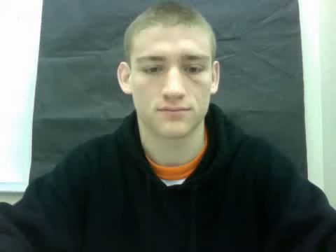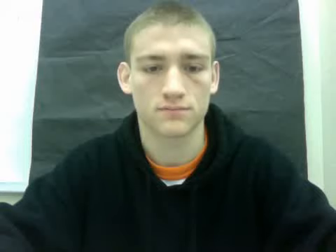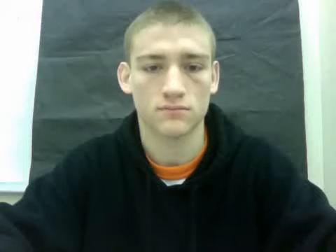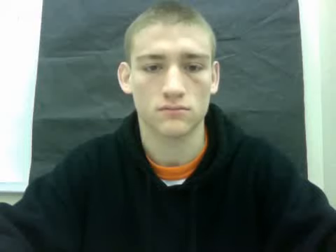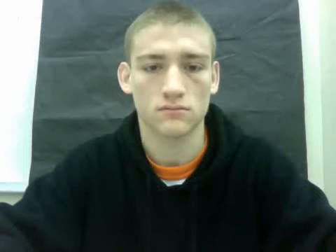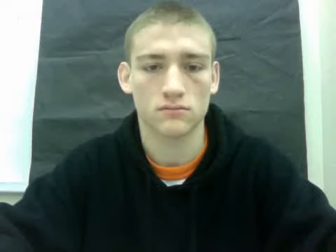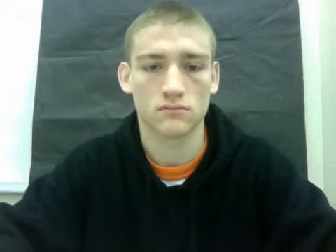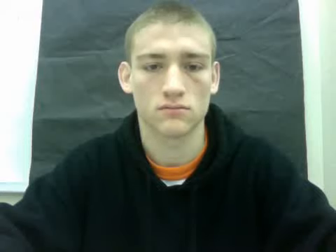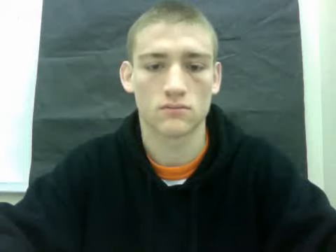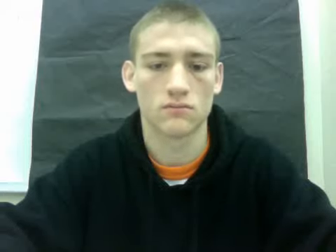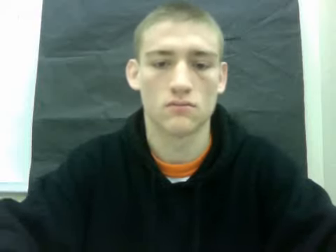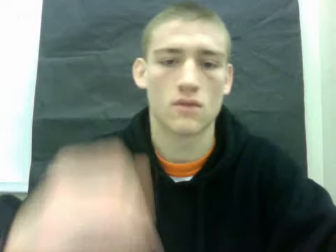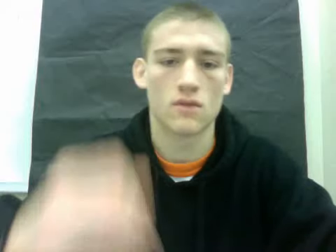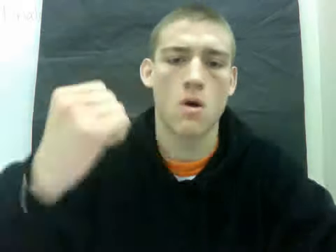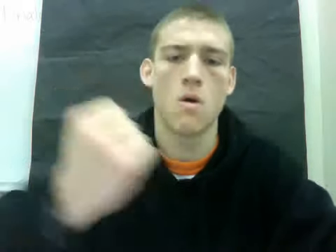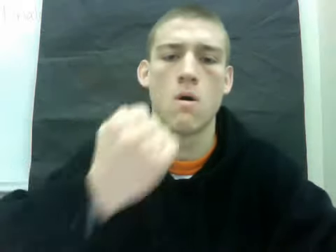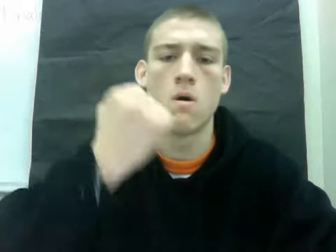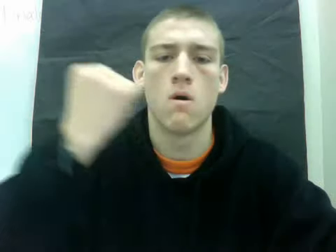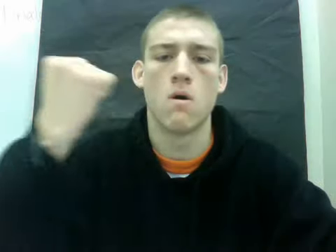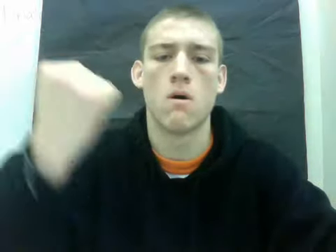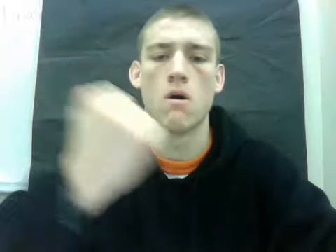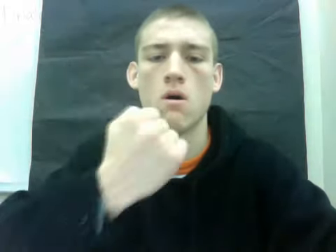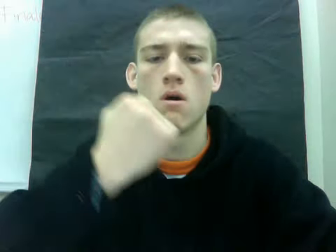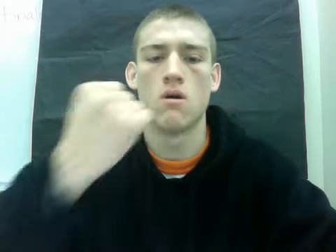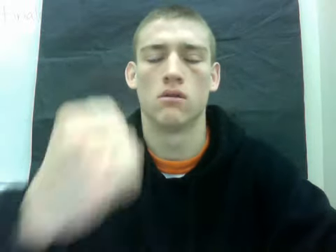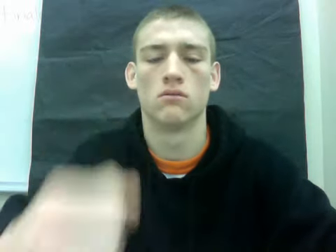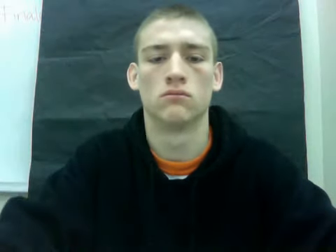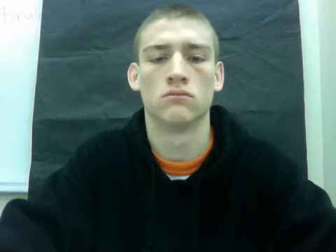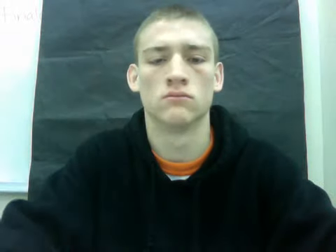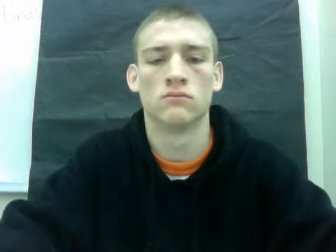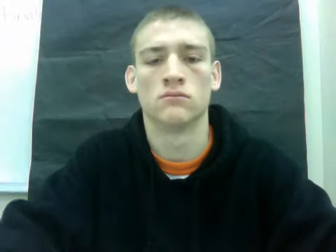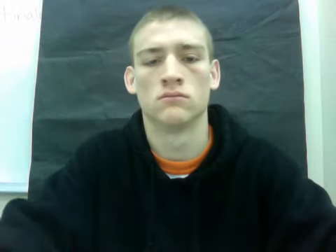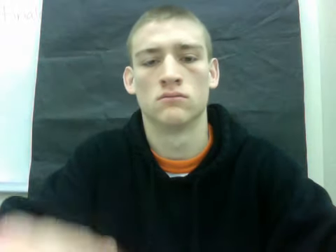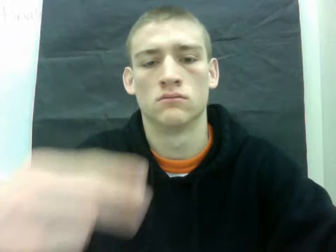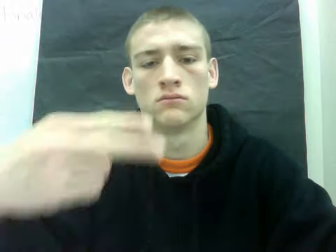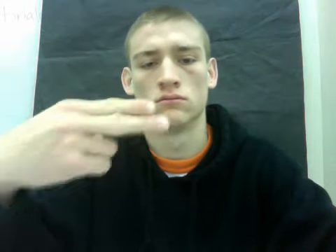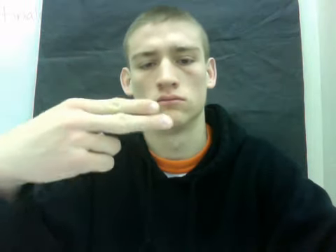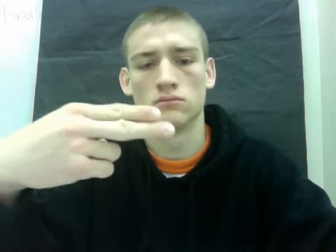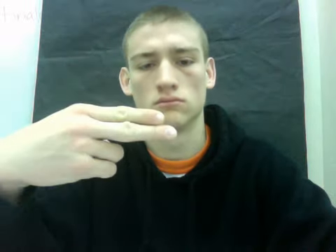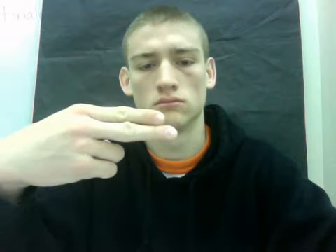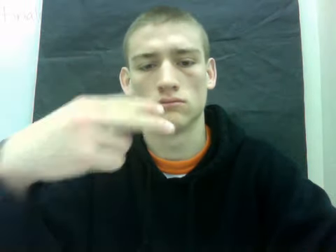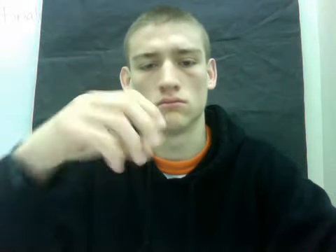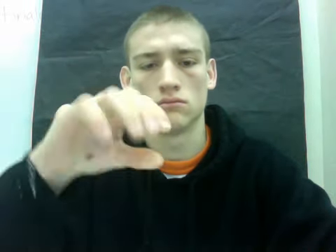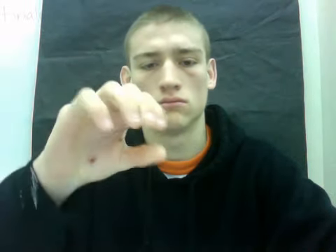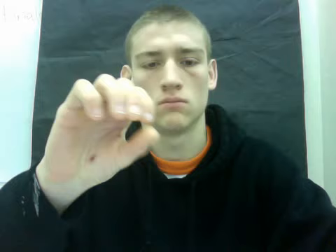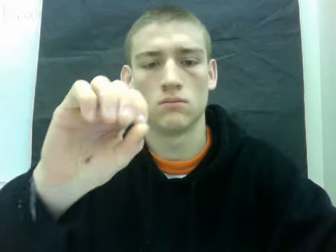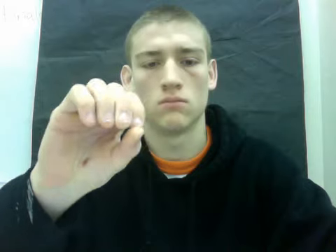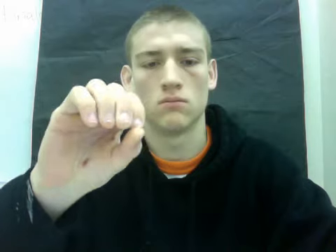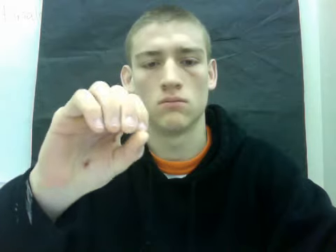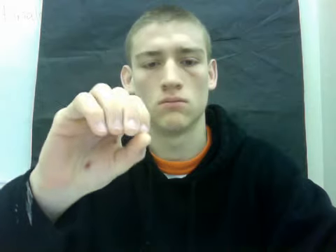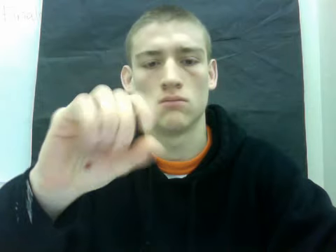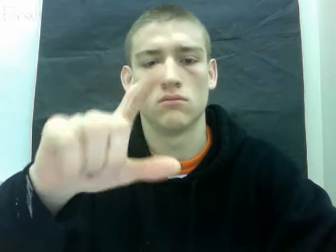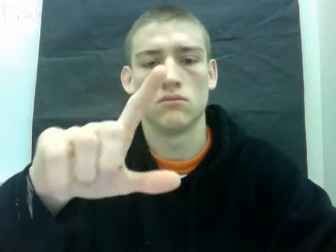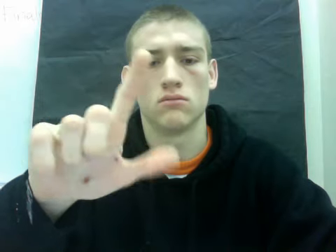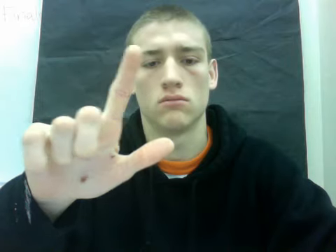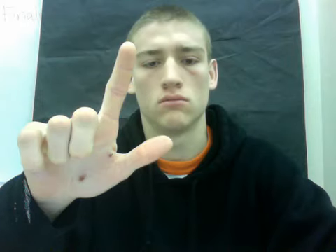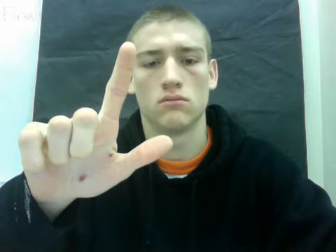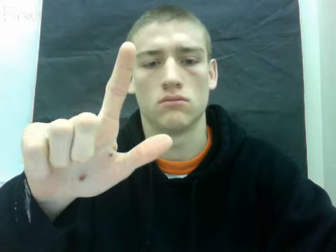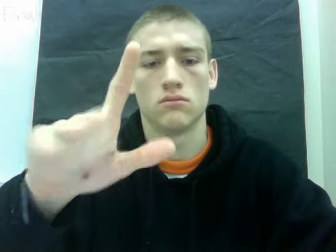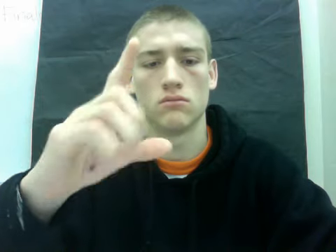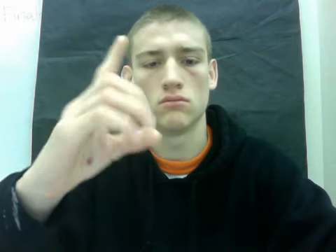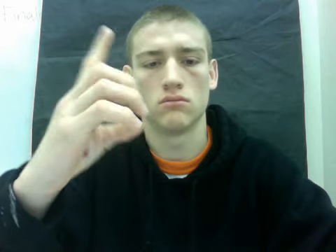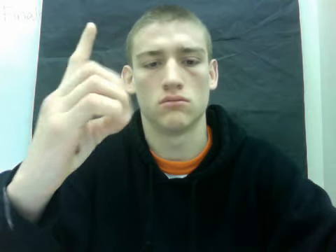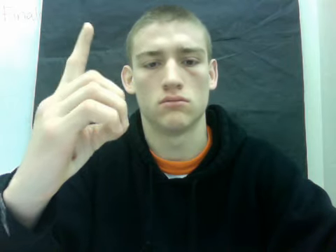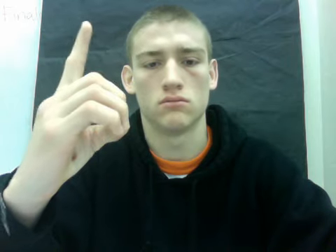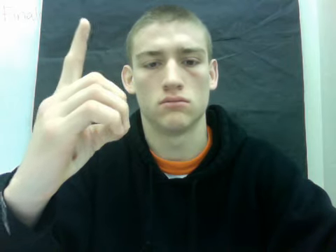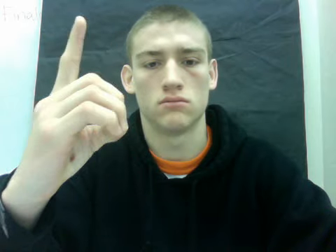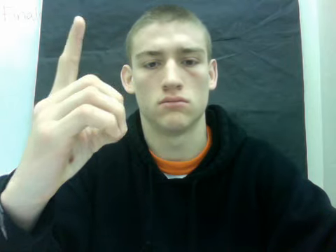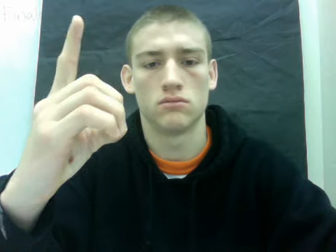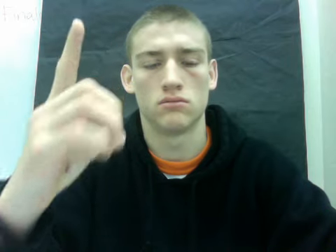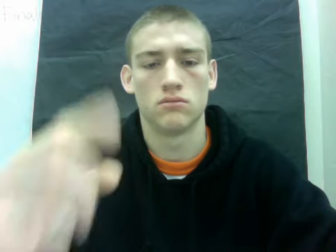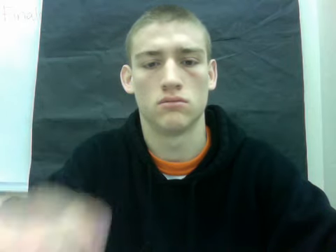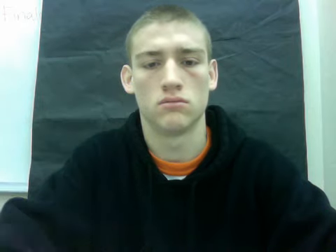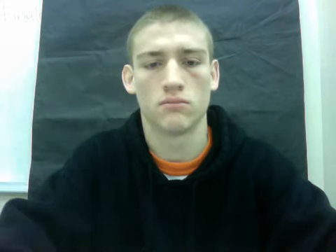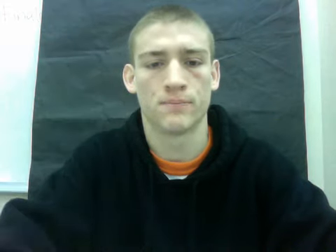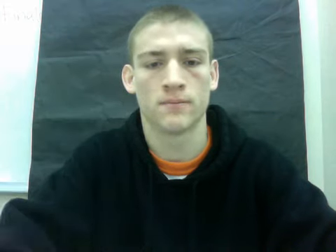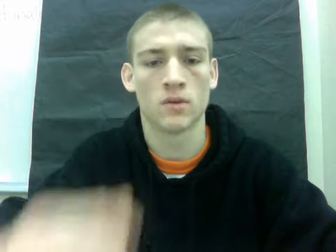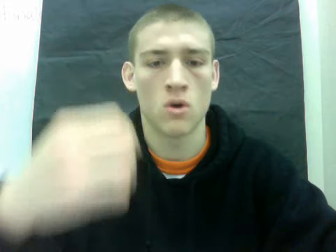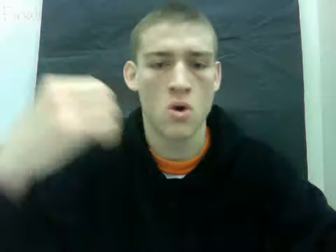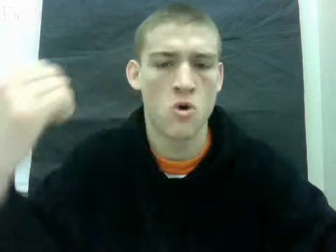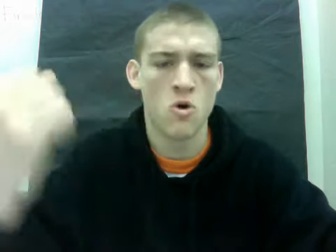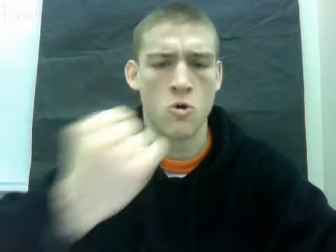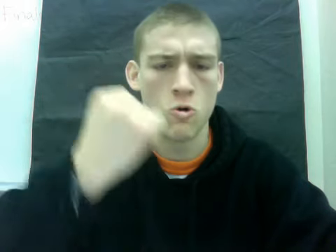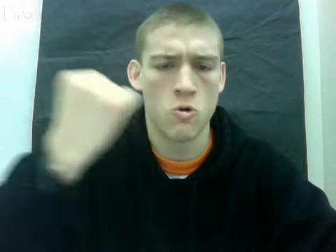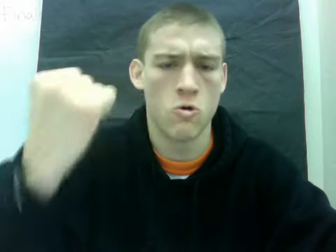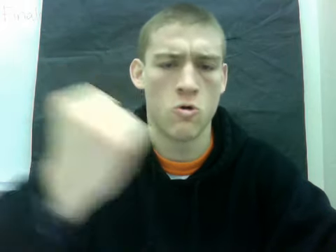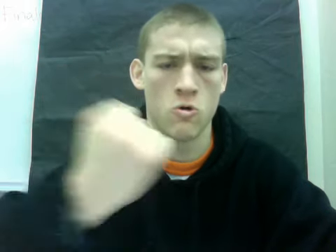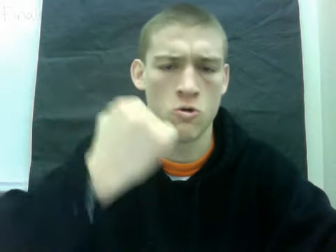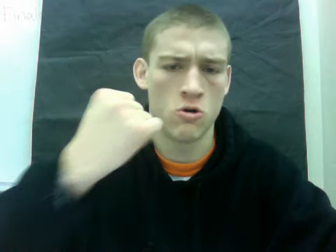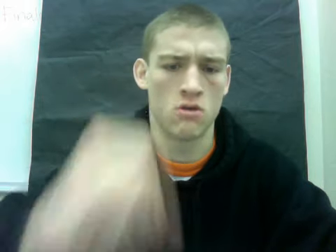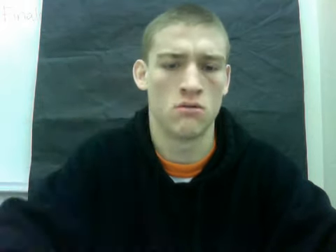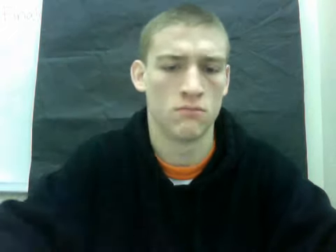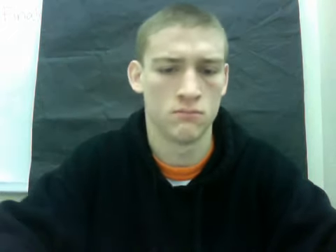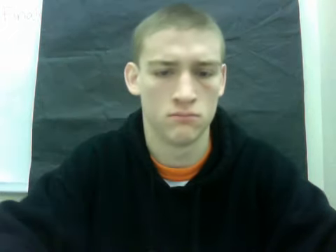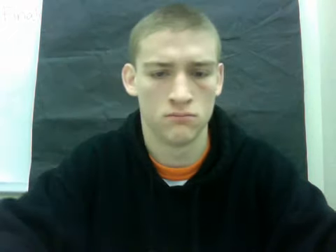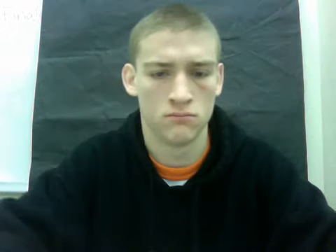hold